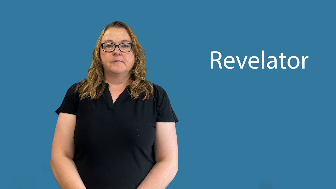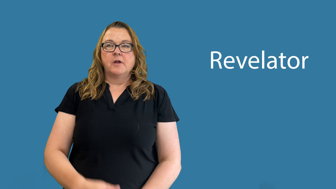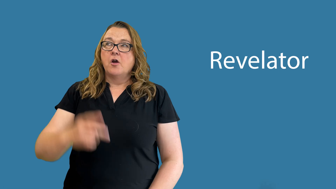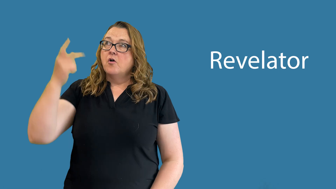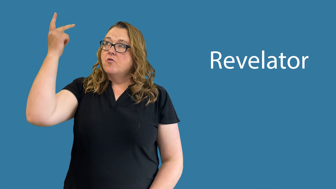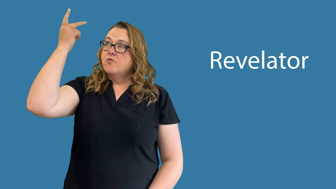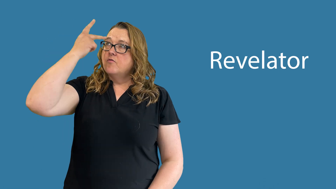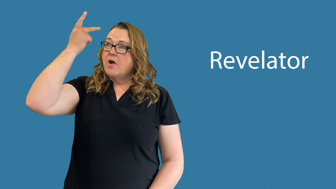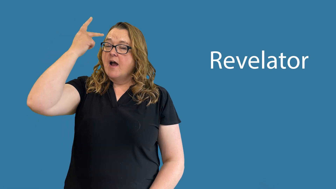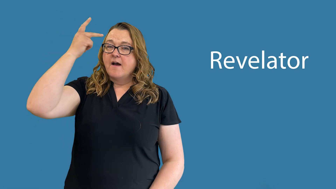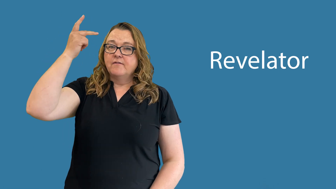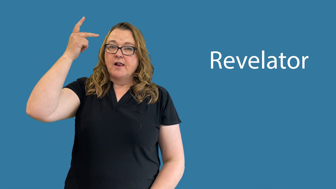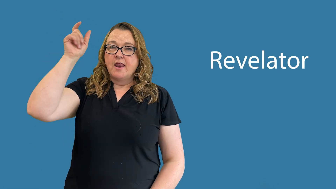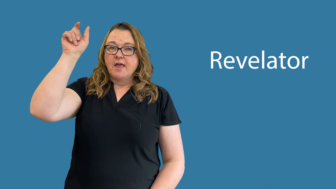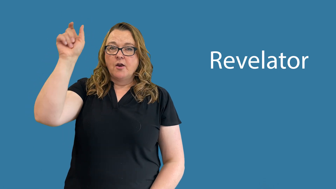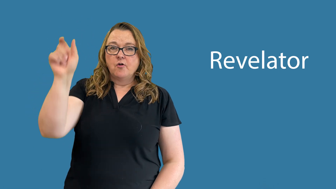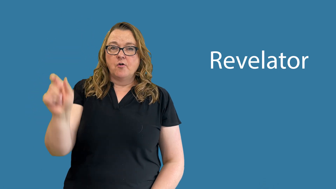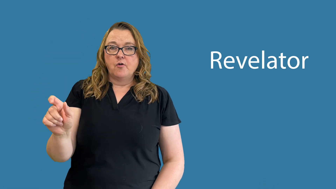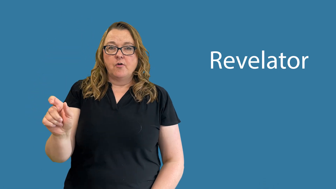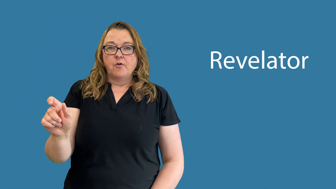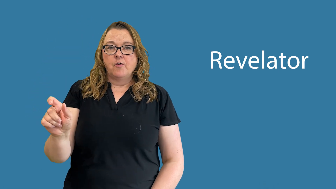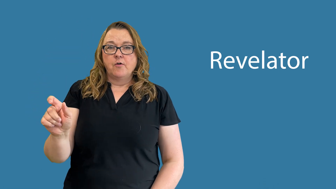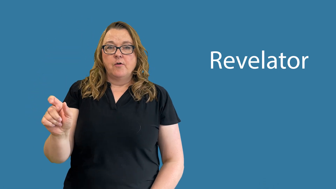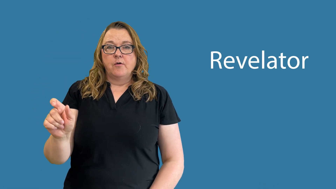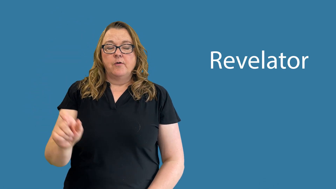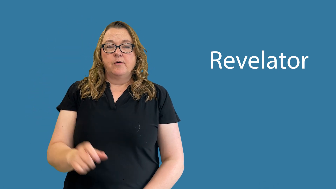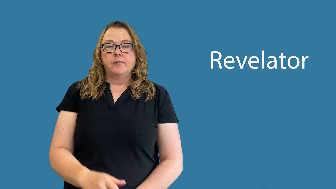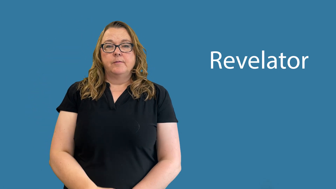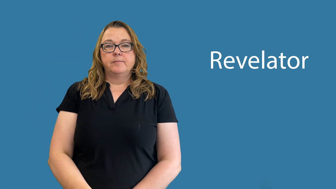Revelator